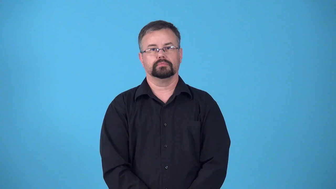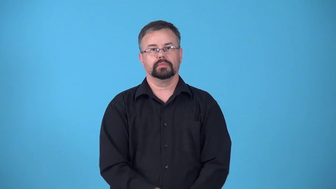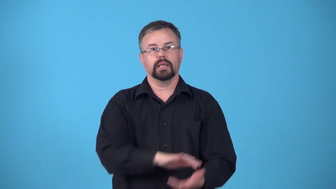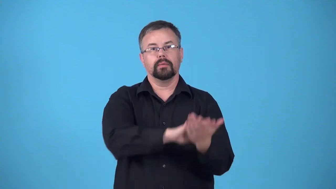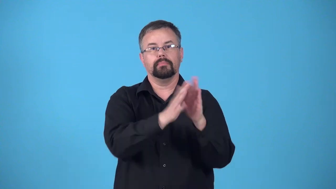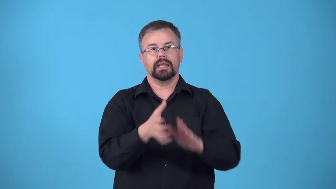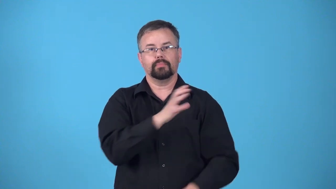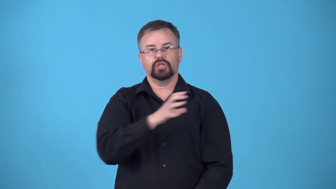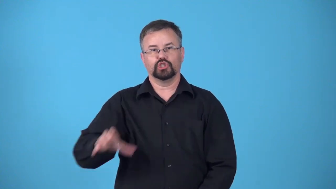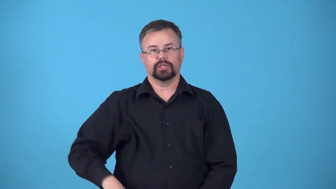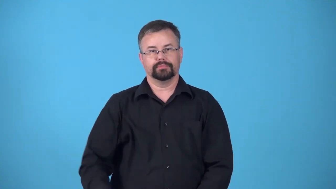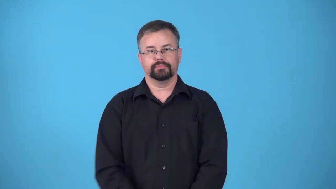christianize